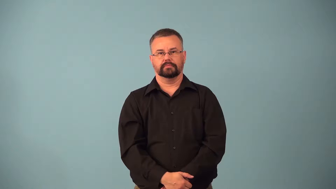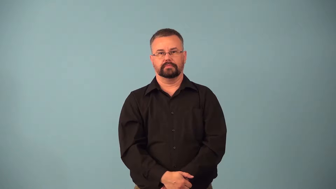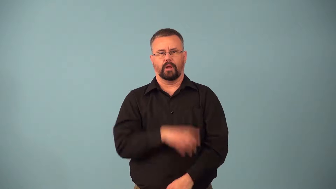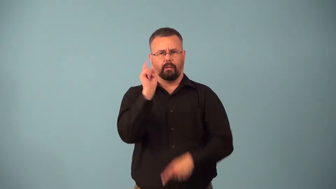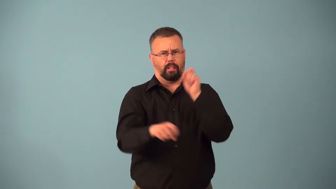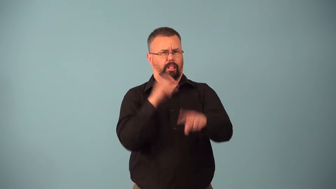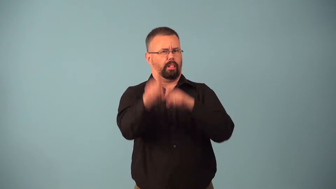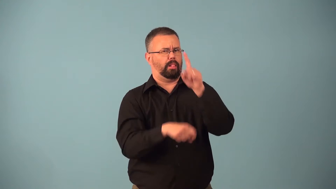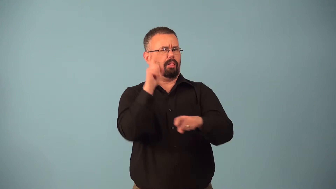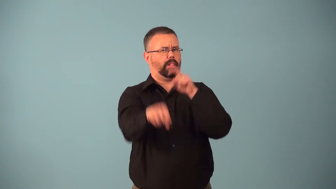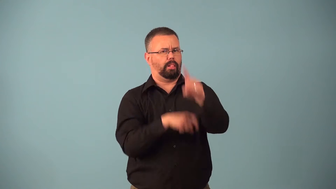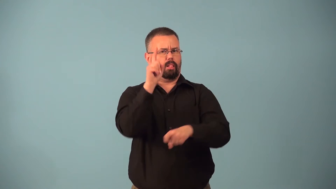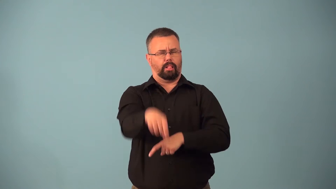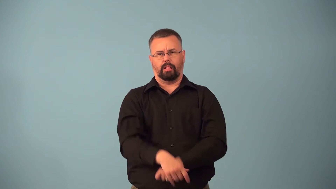bombard-many questions